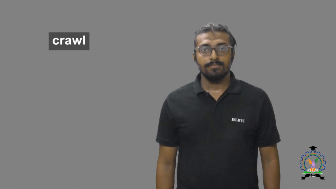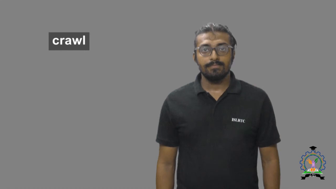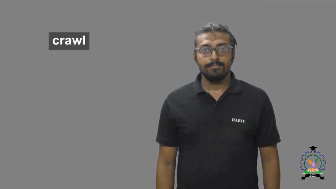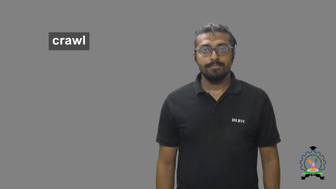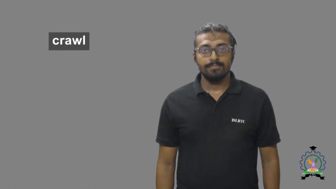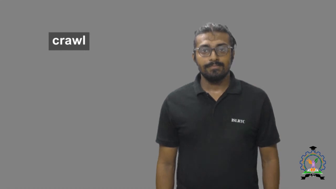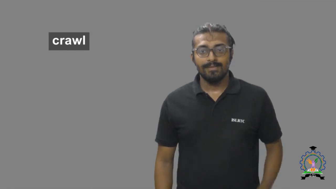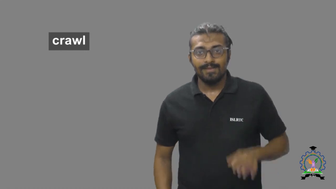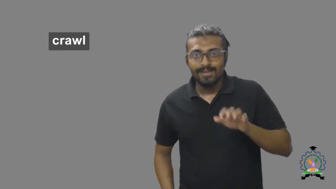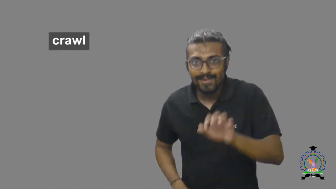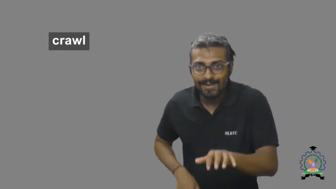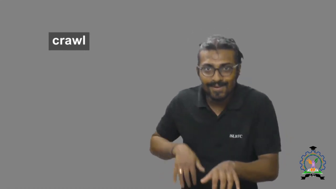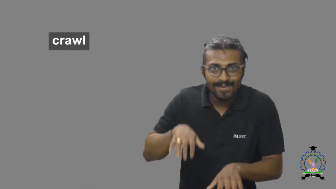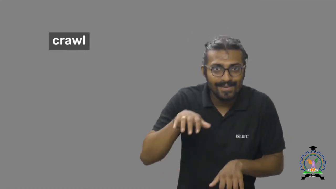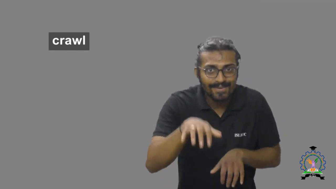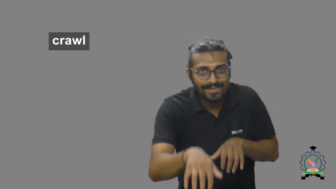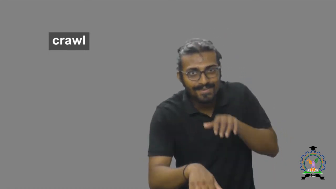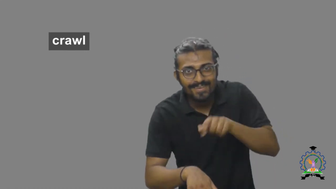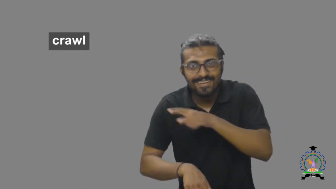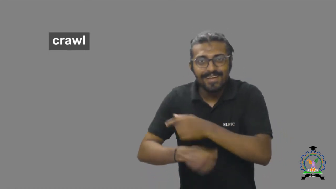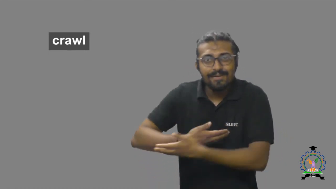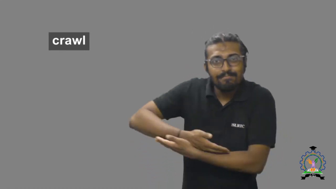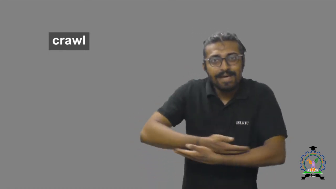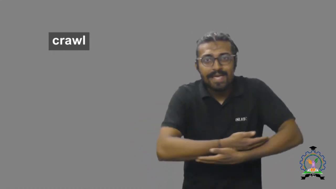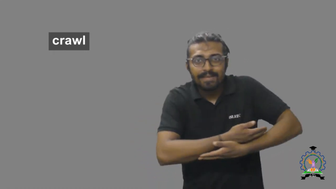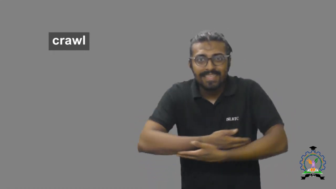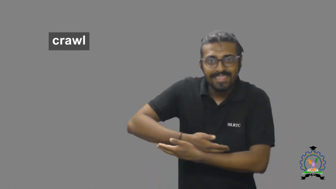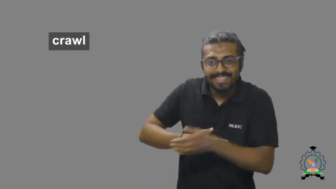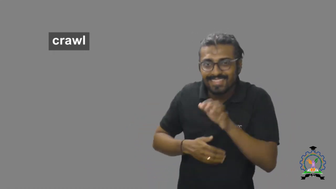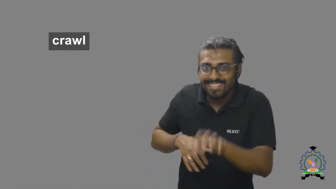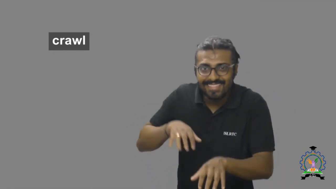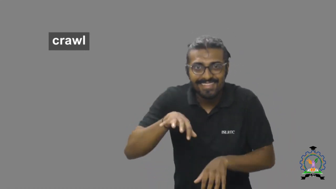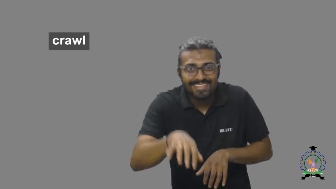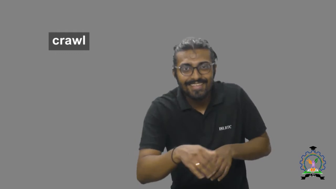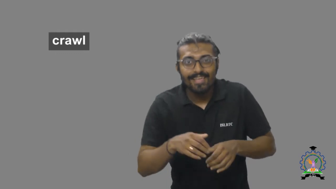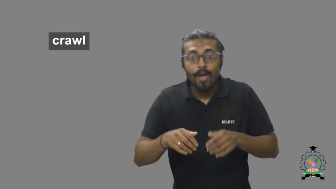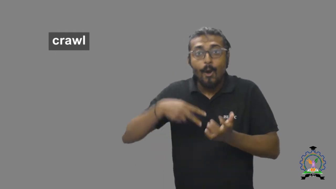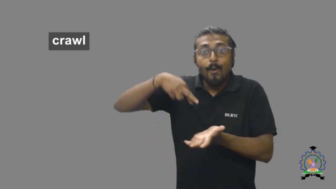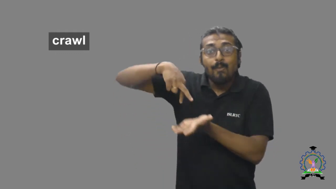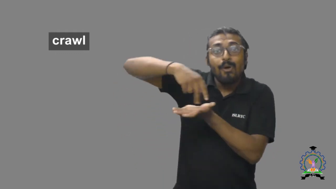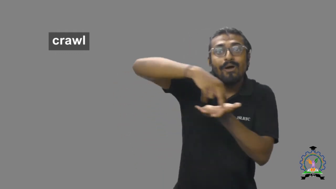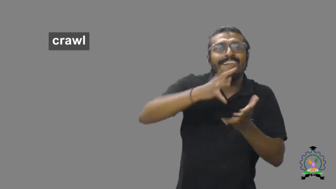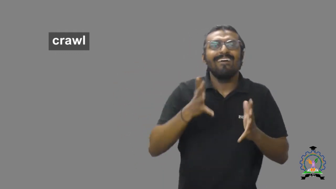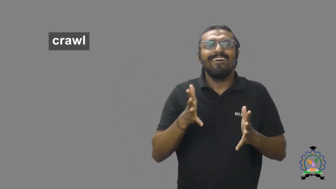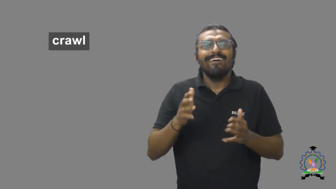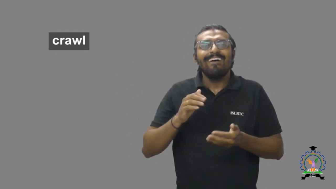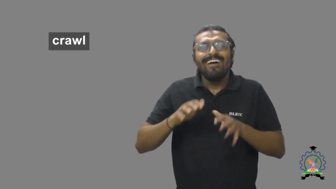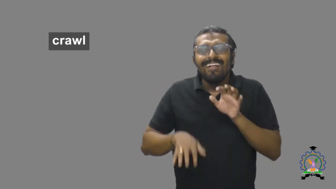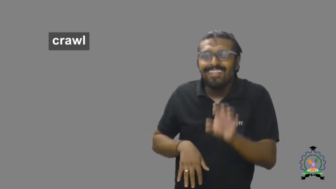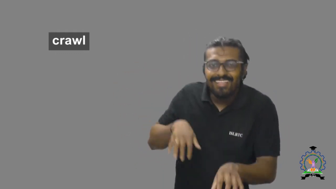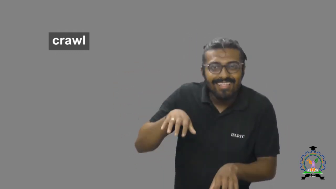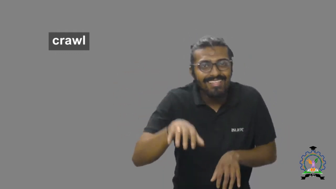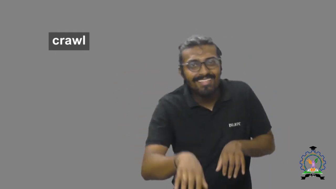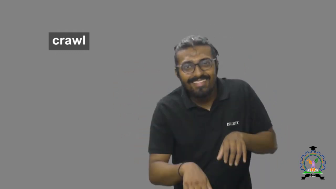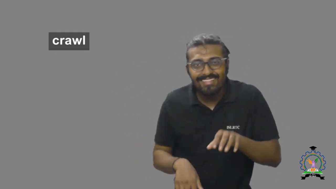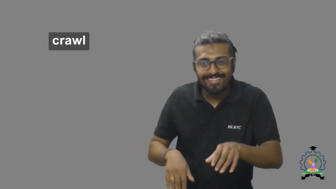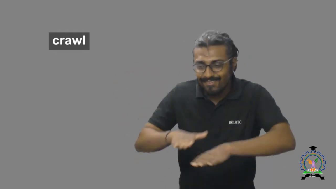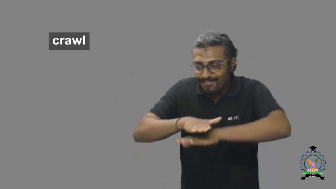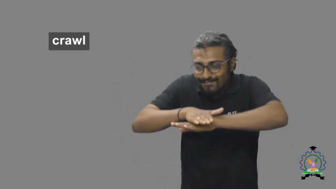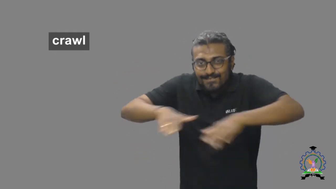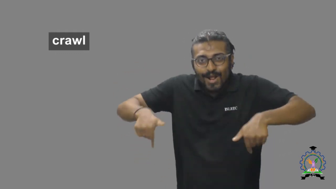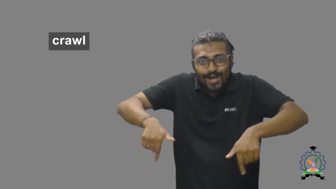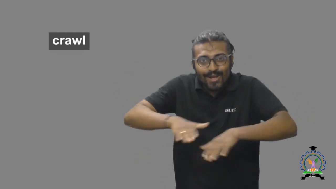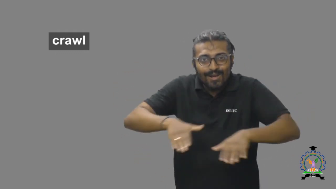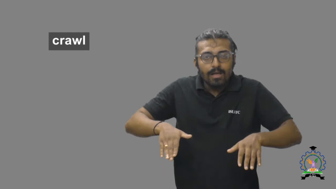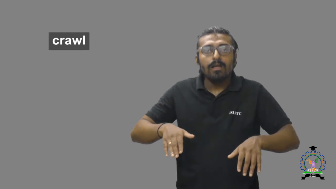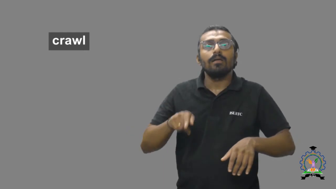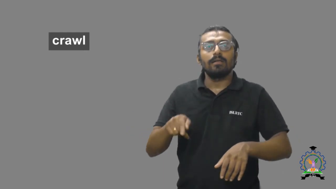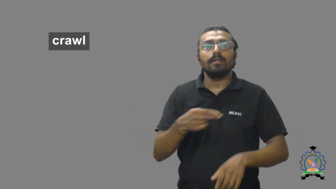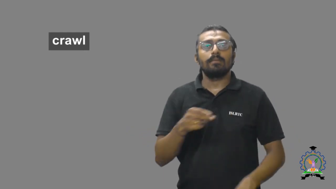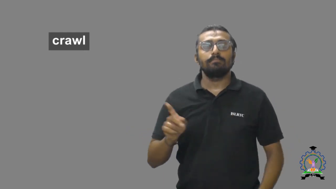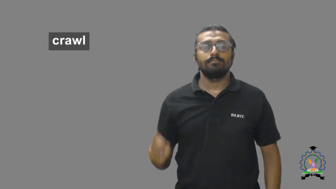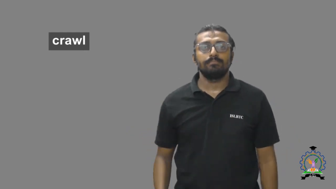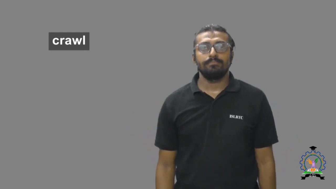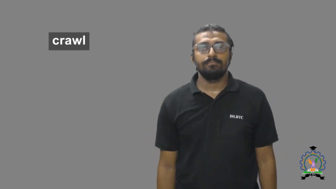crawl